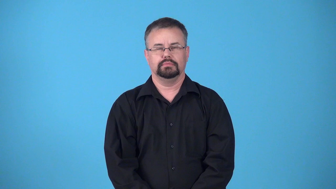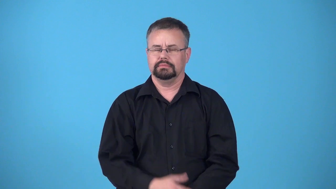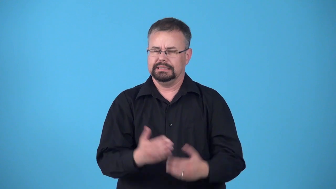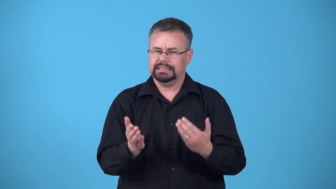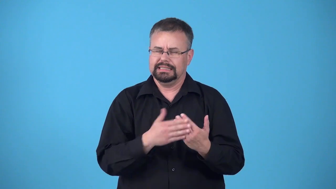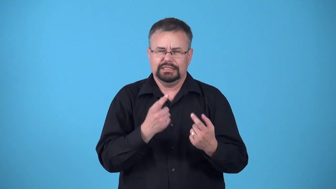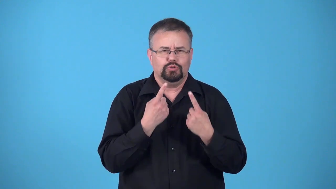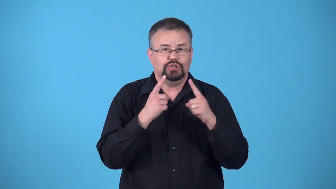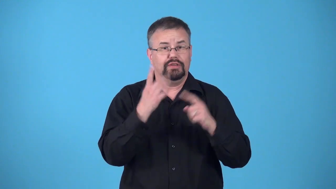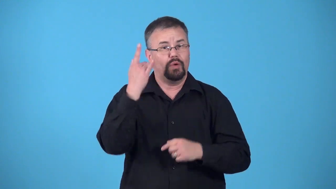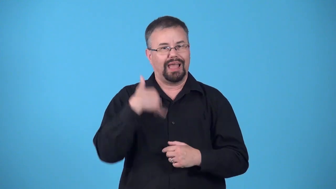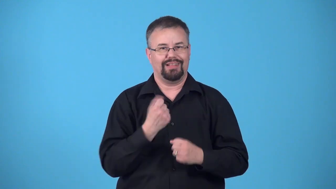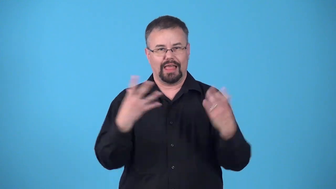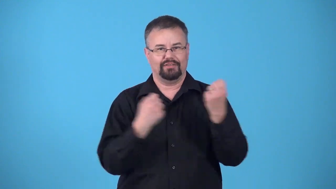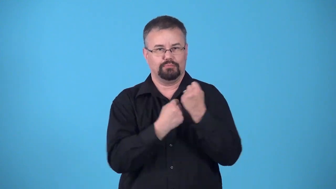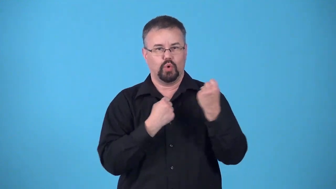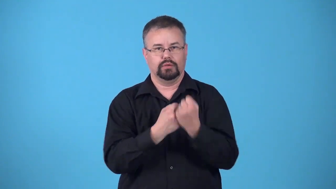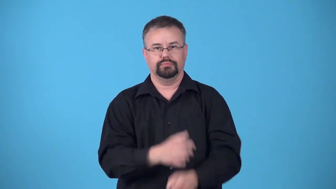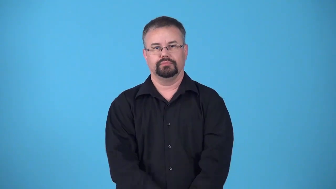pushing at an open door